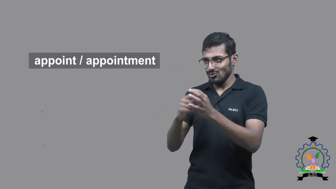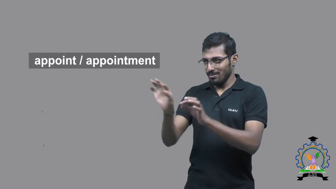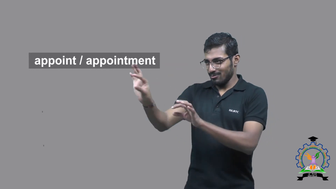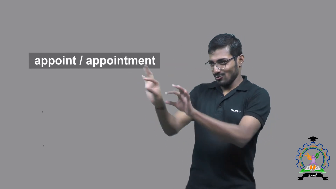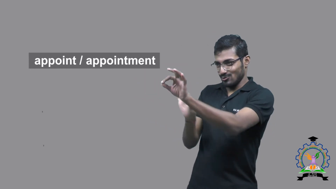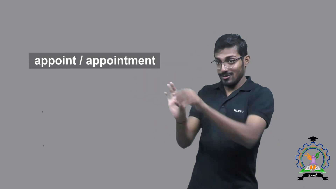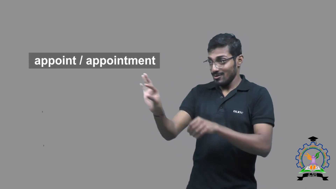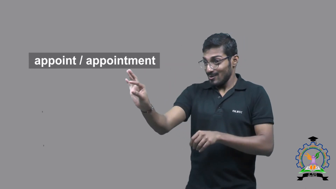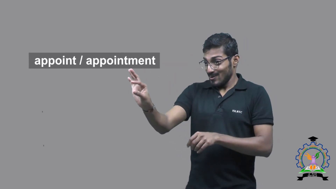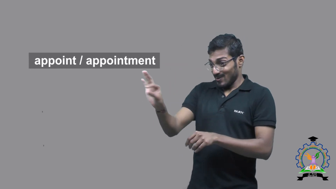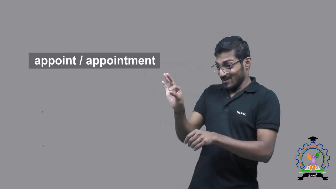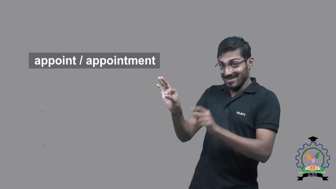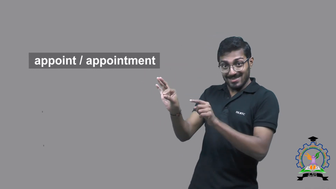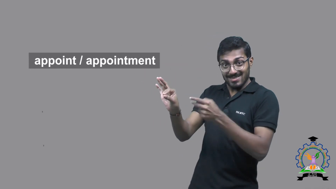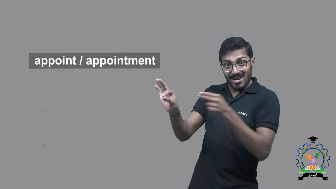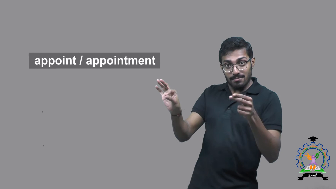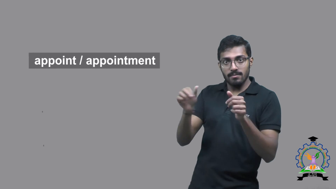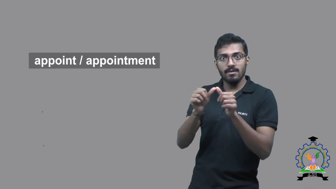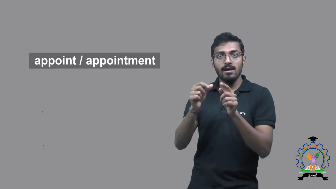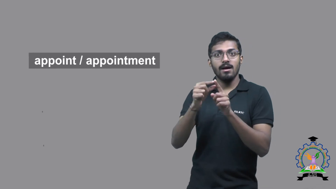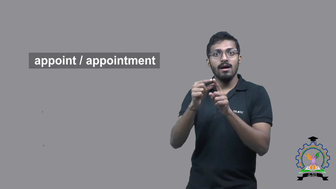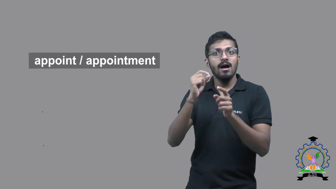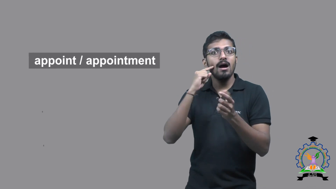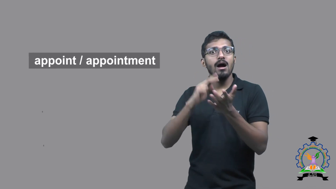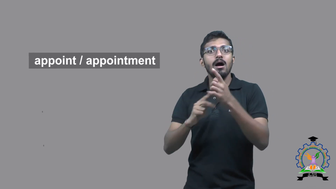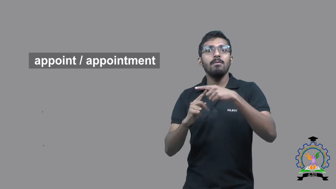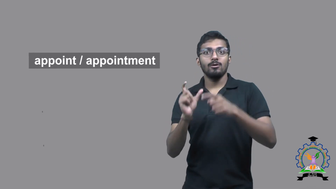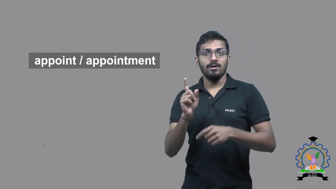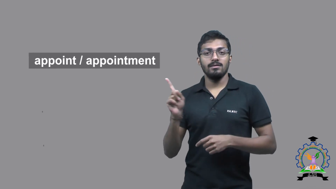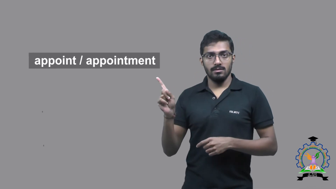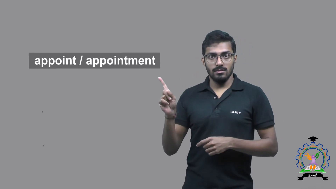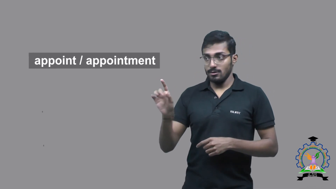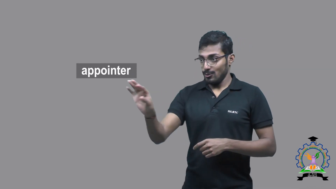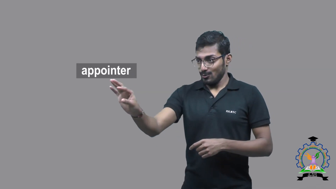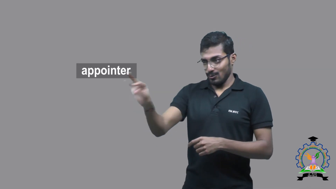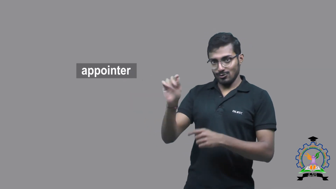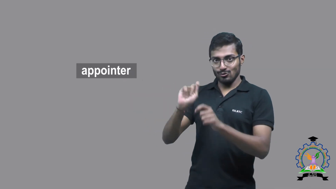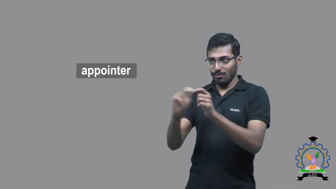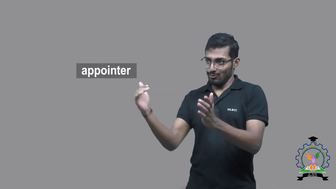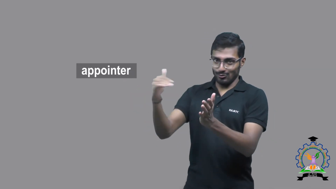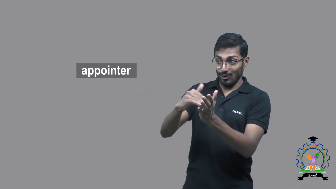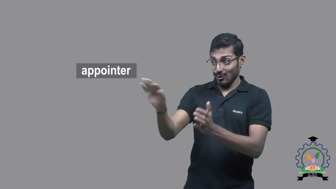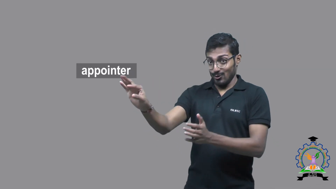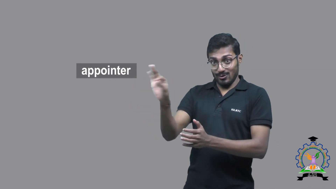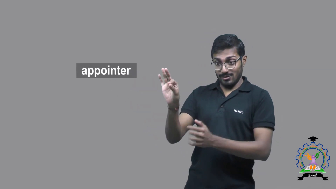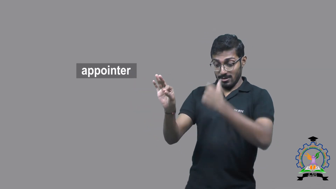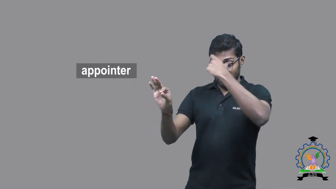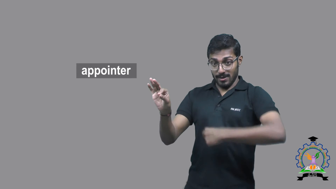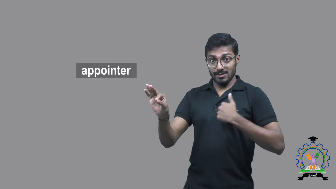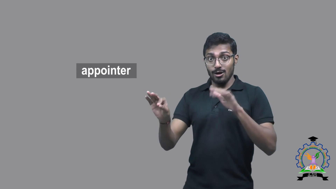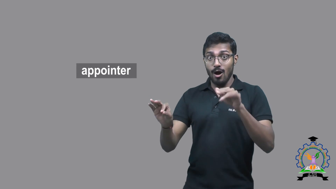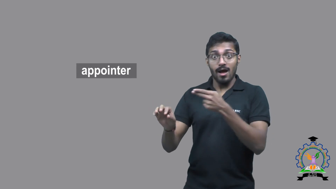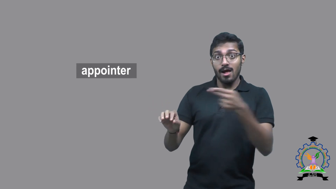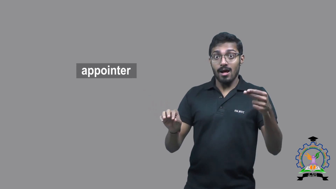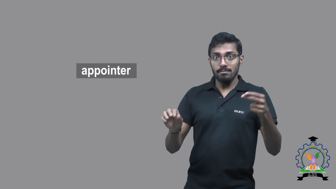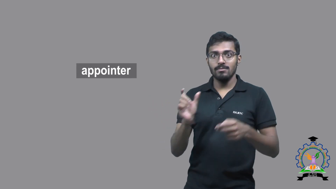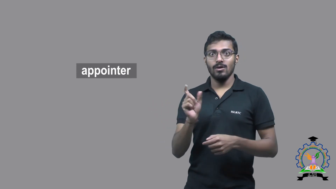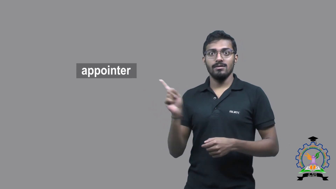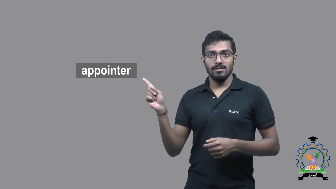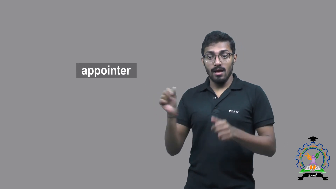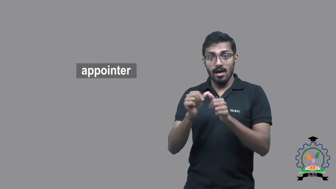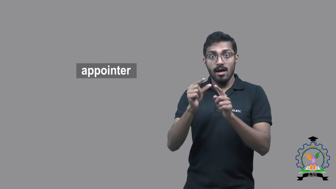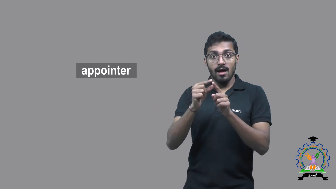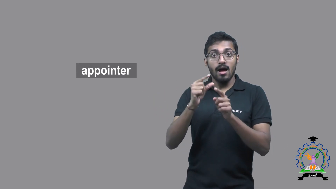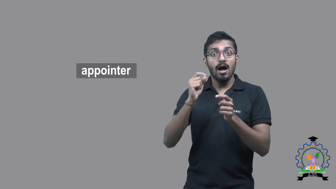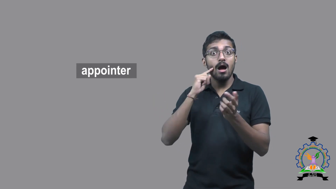Appoint& appointment, Appointee , Appointer